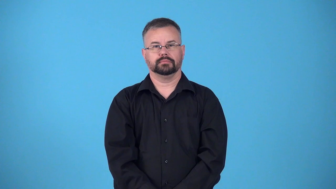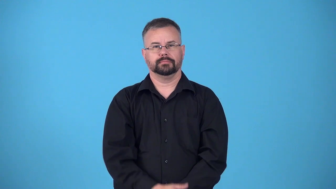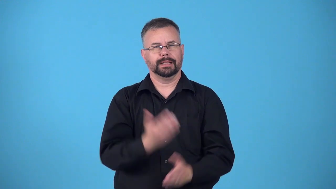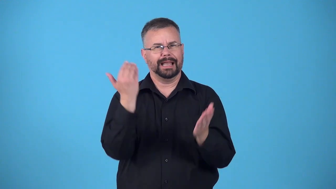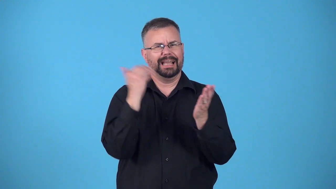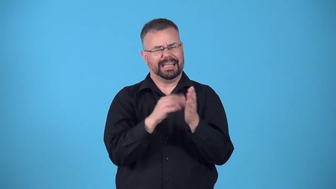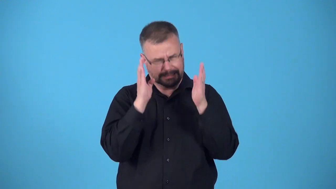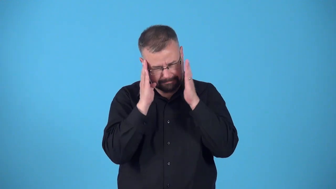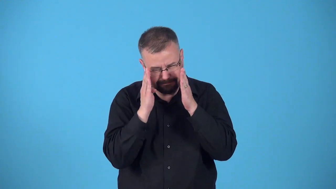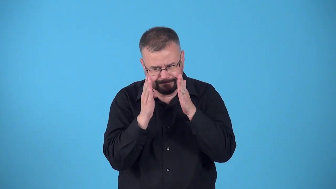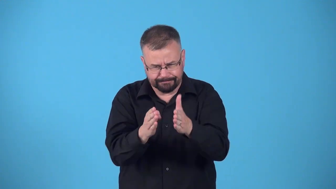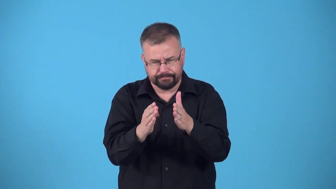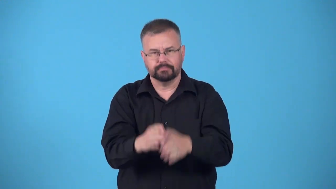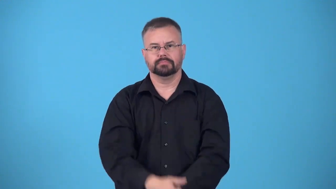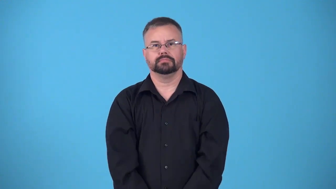refocus